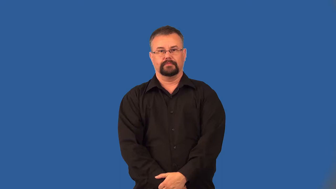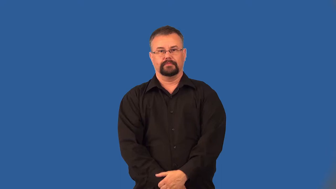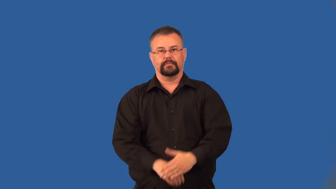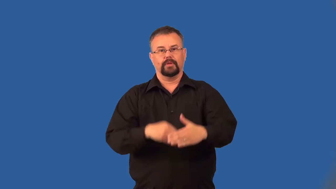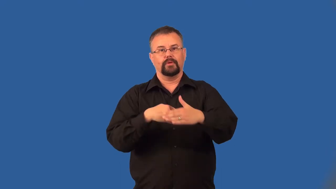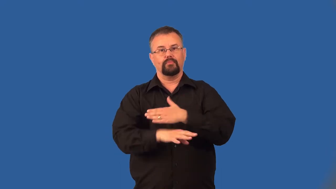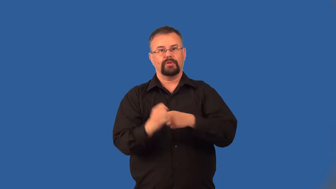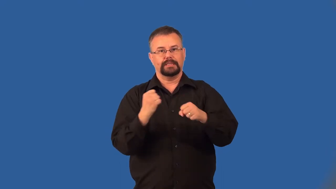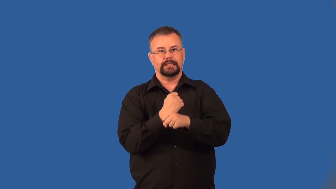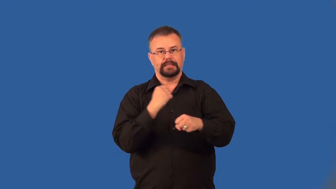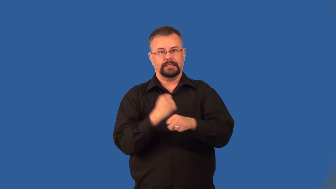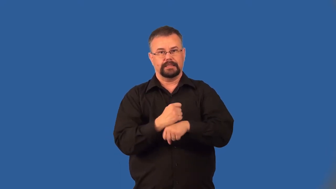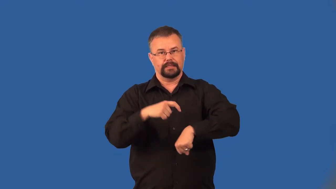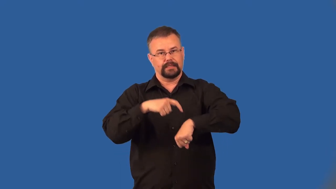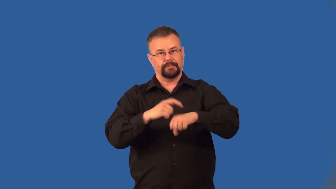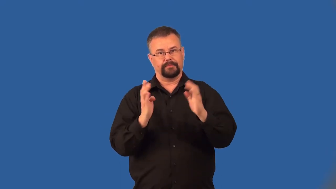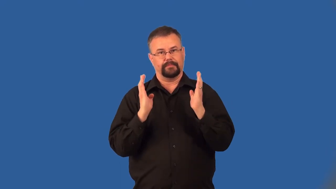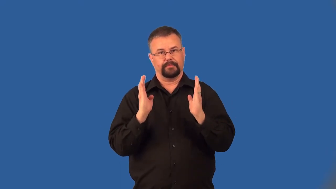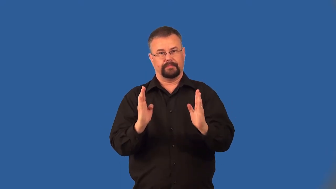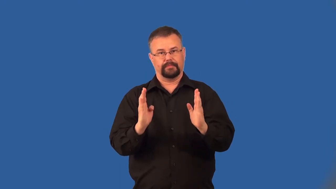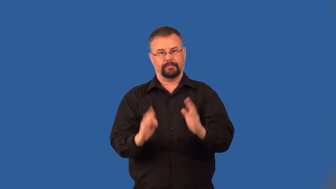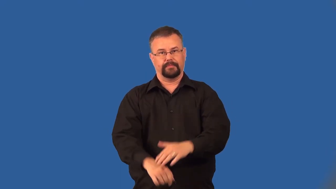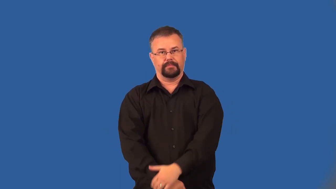birthrate